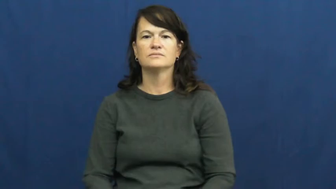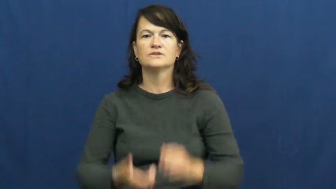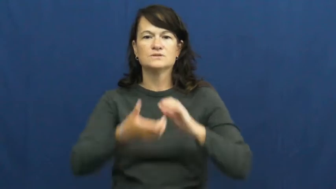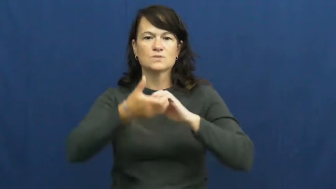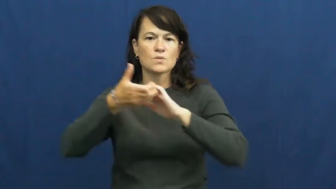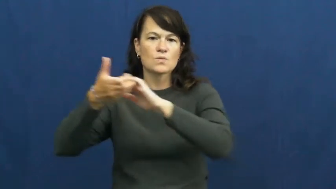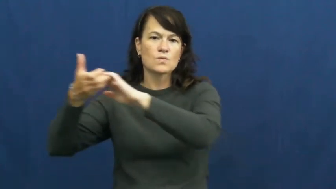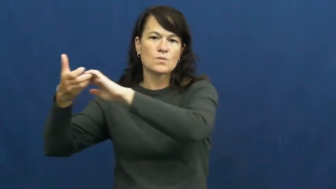pulled into the air